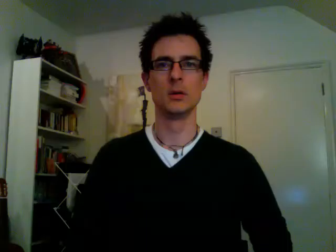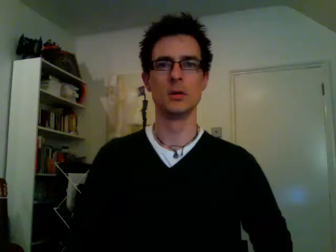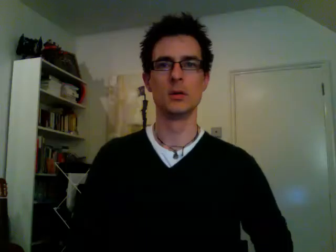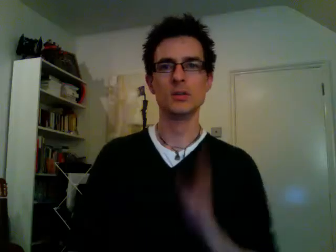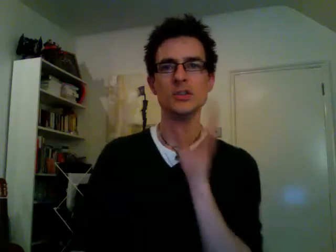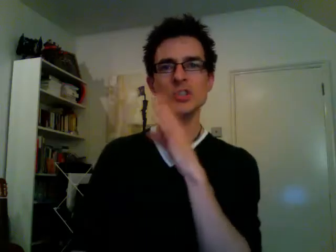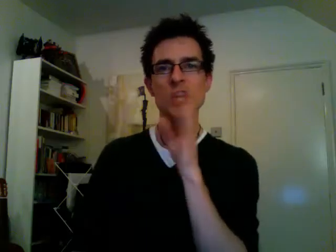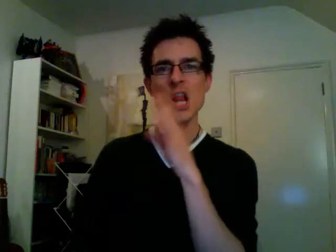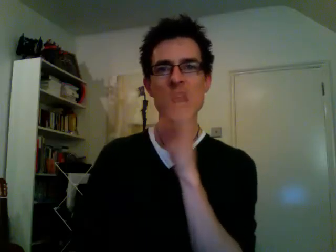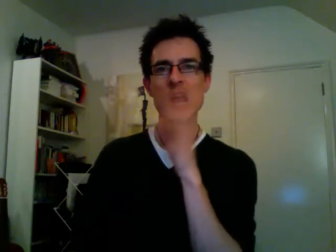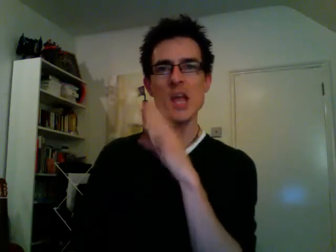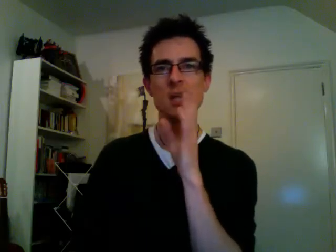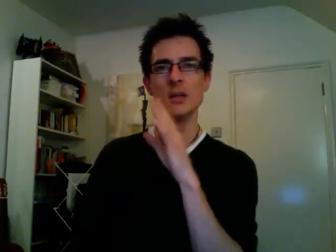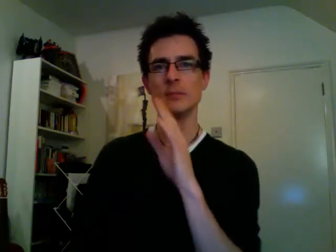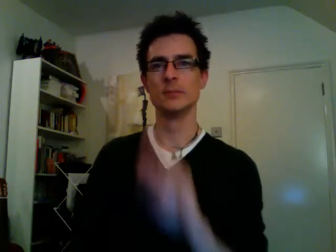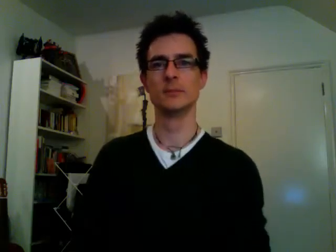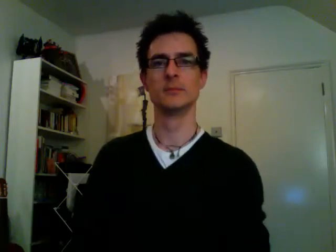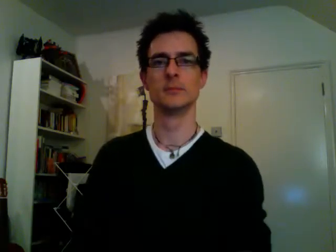chilli